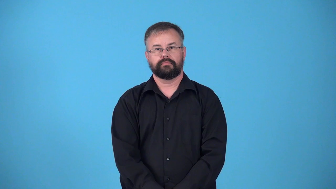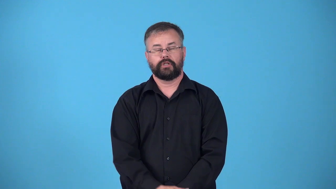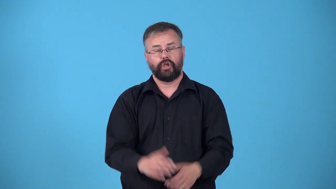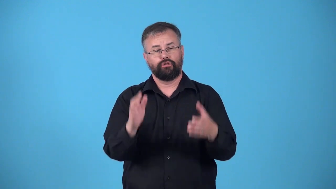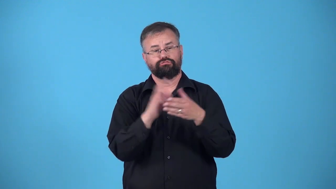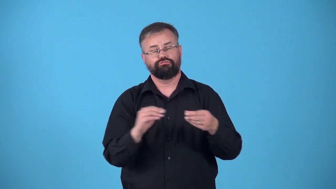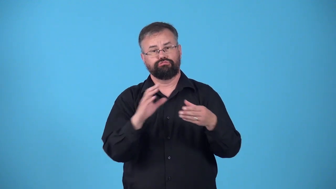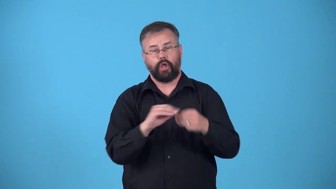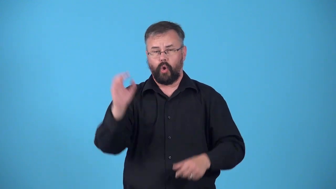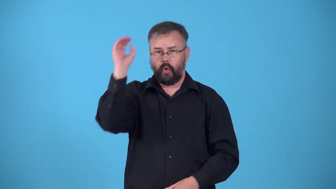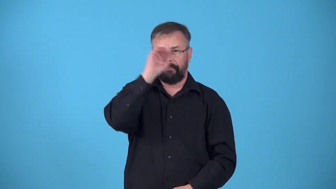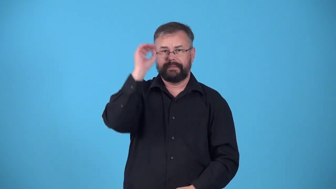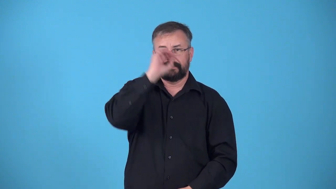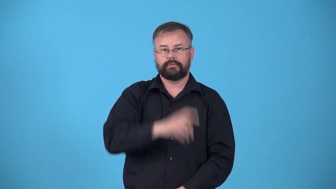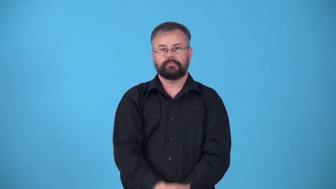opine